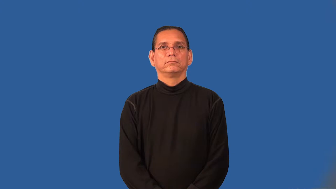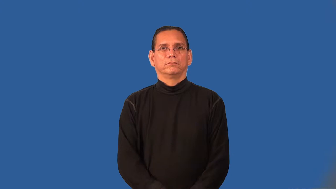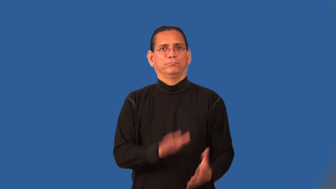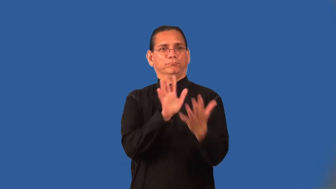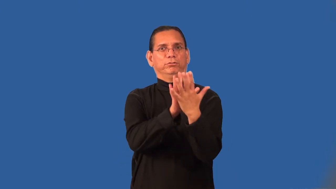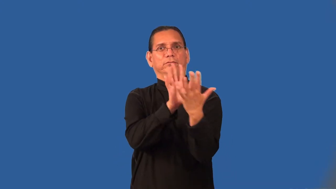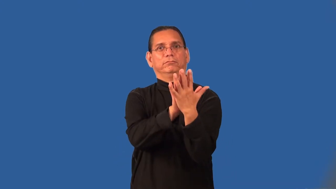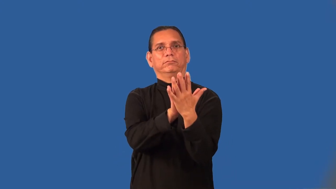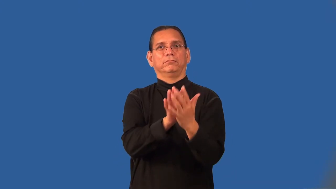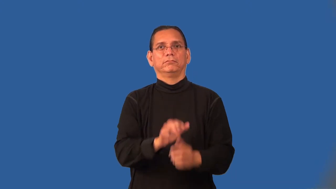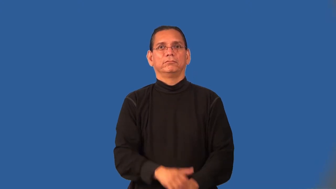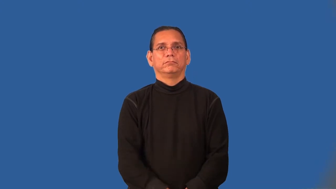press-basketball